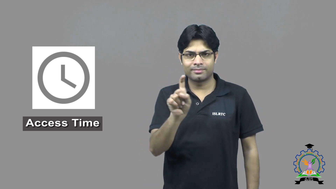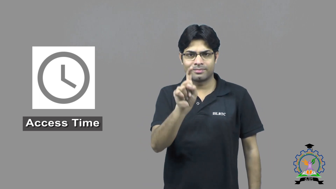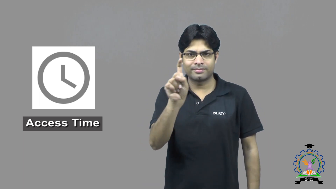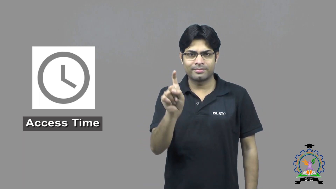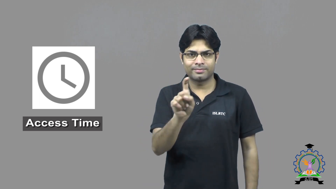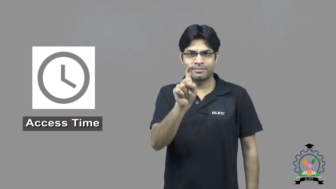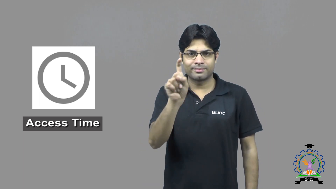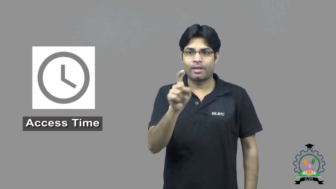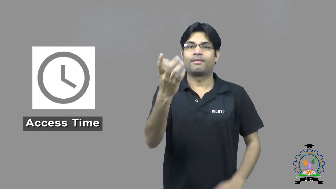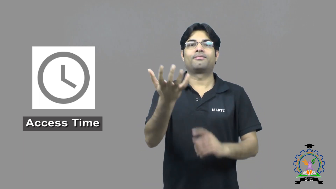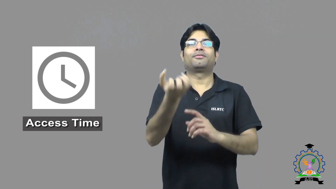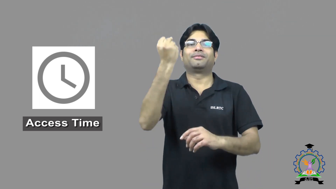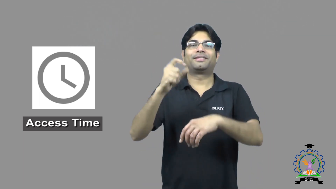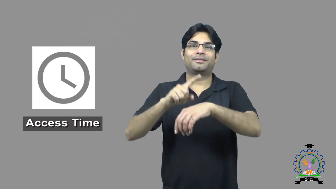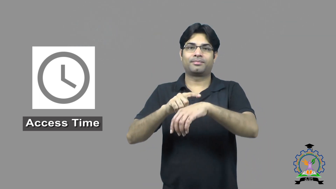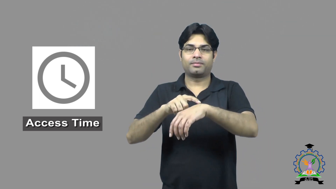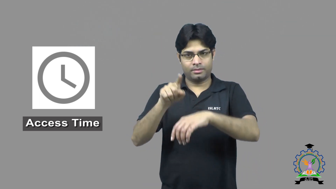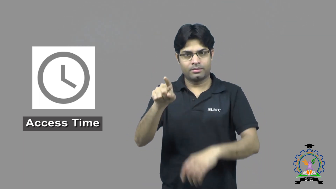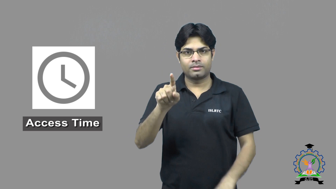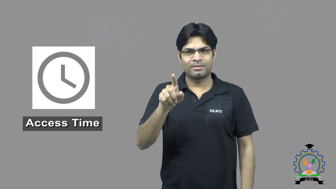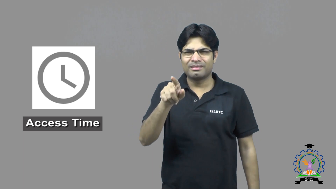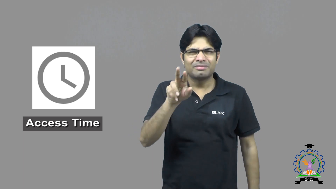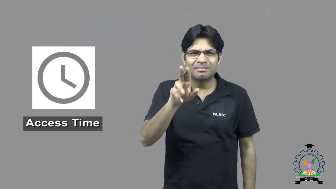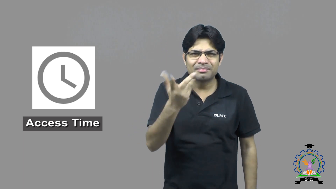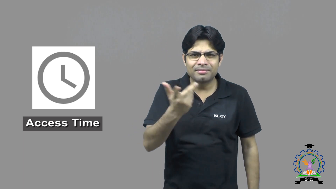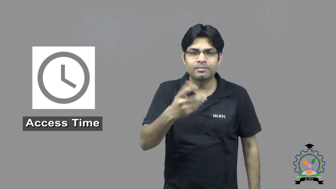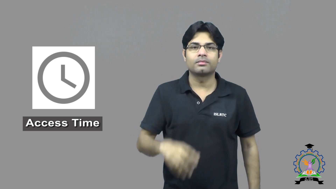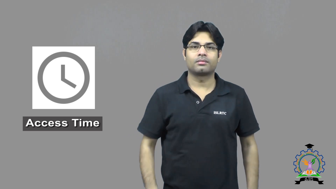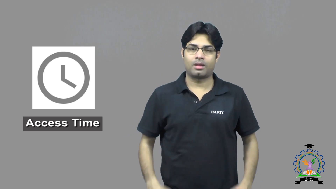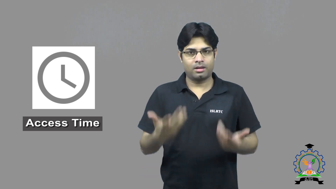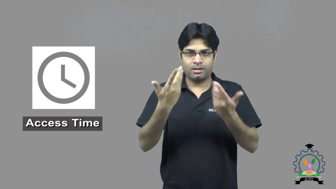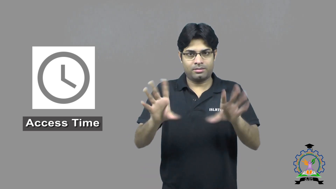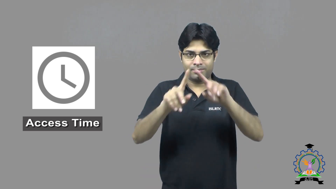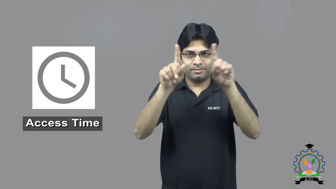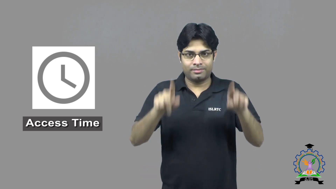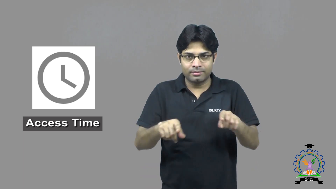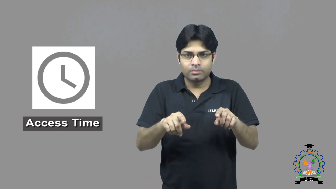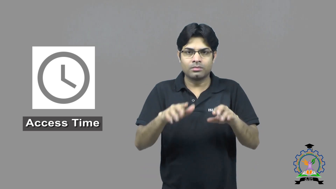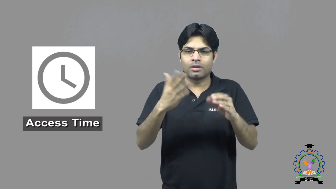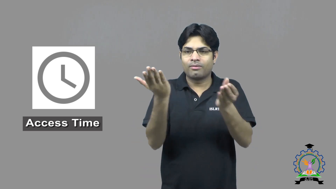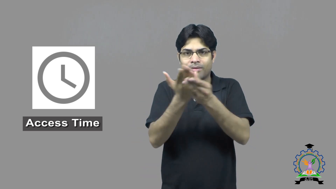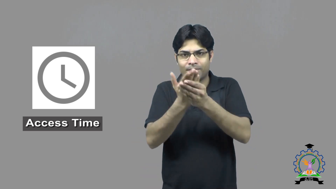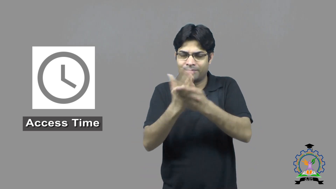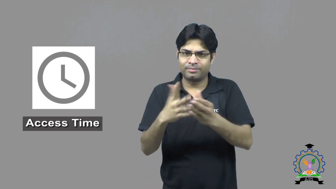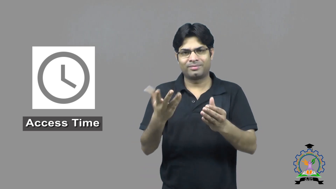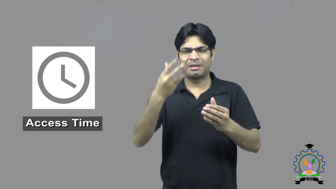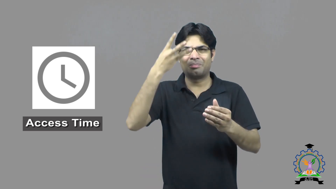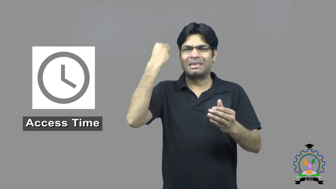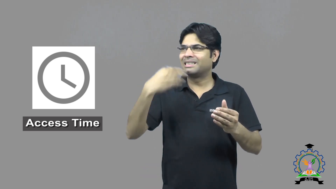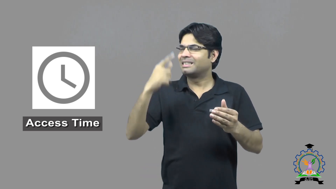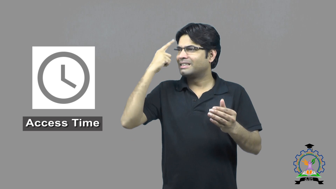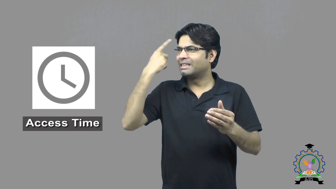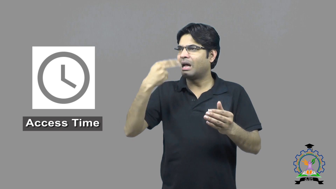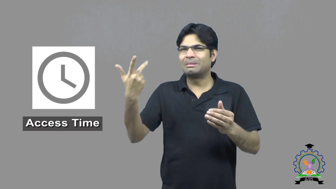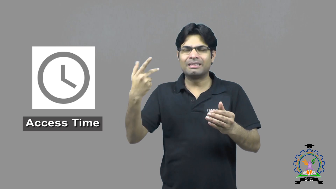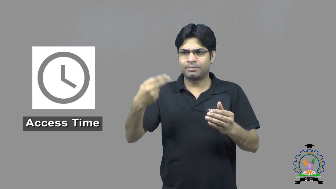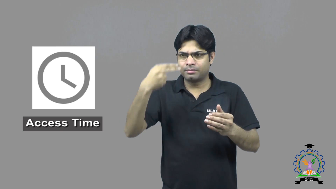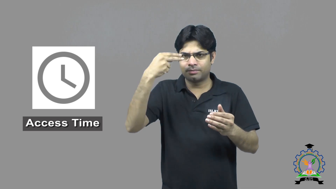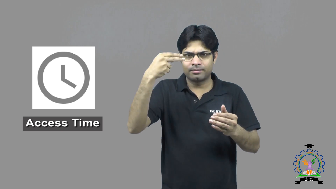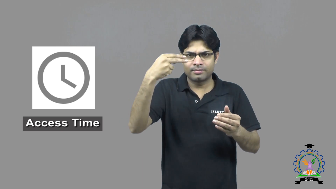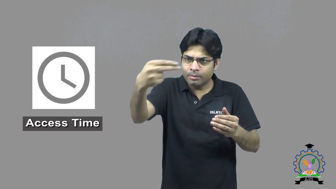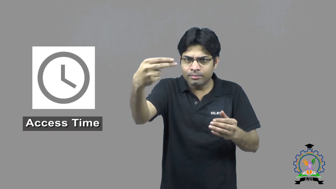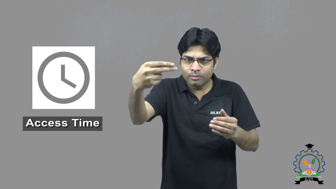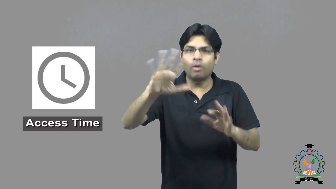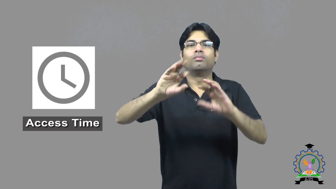Access Time